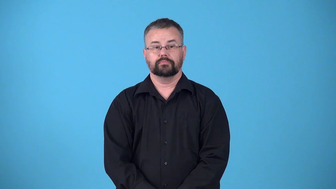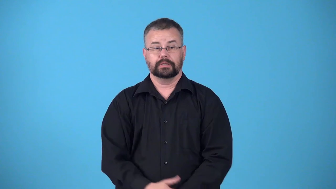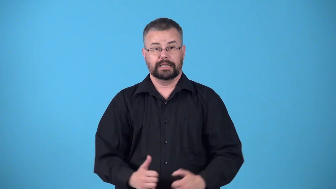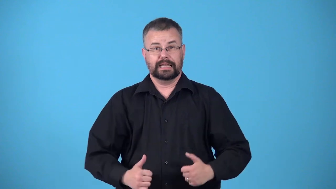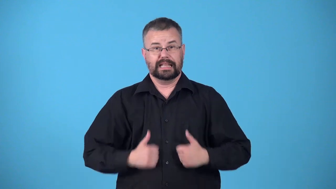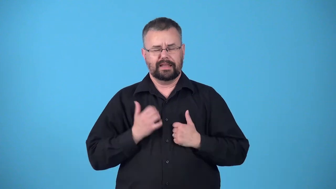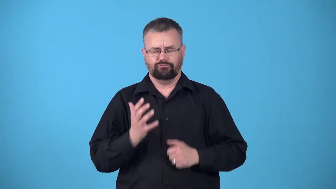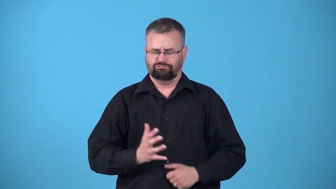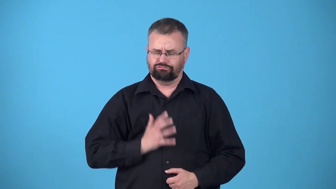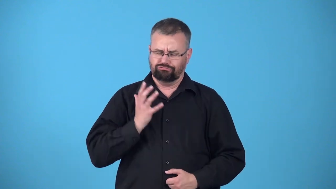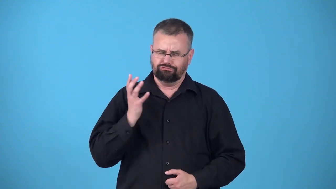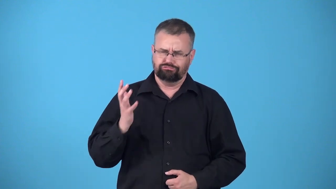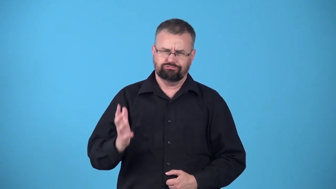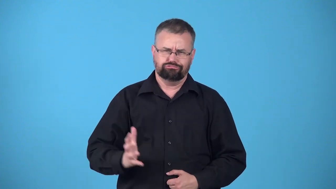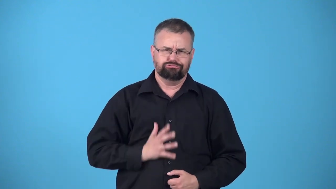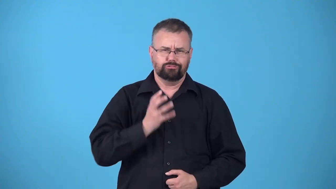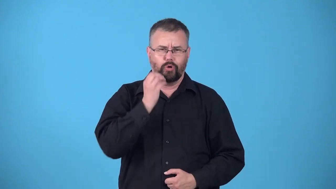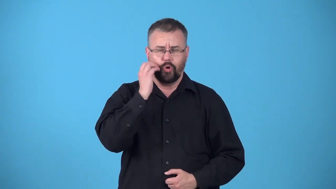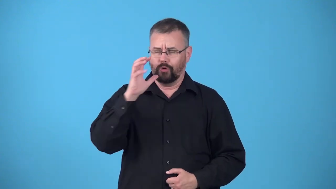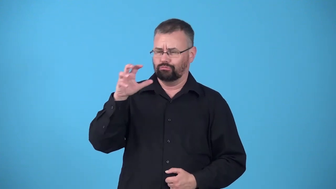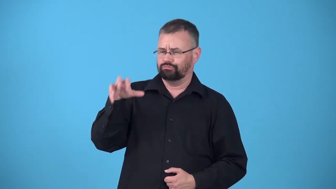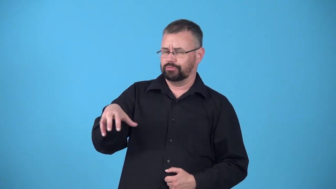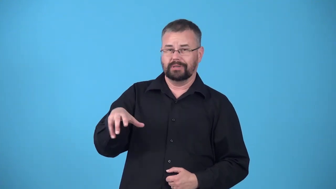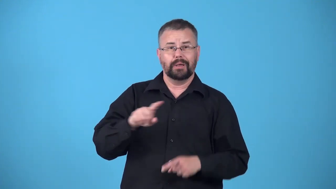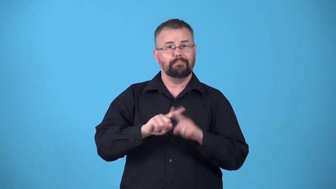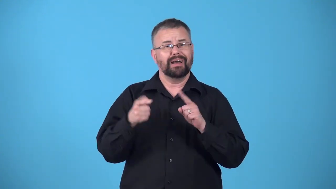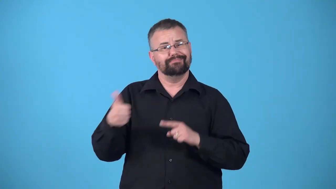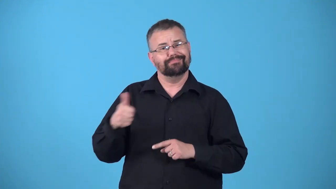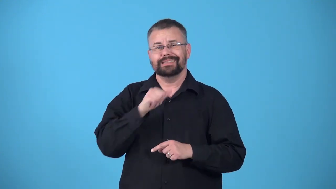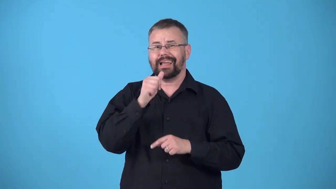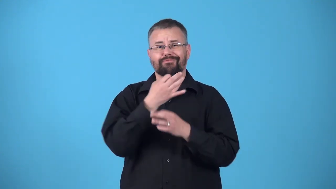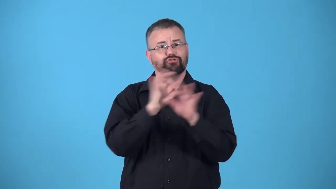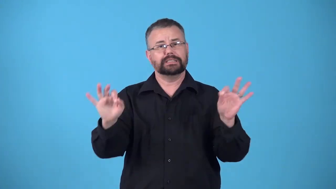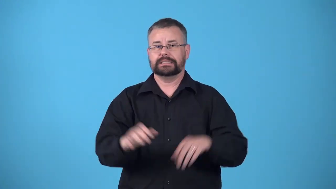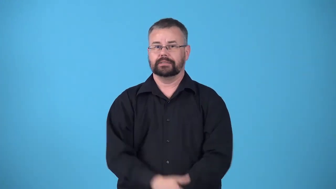bird in a gilded cage